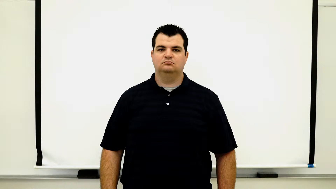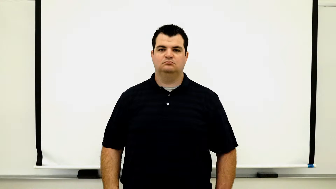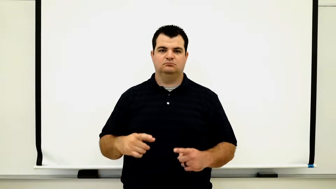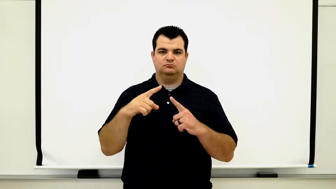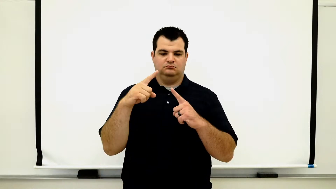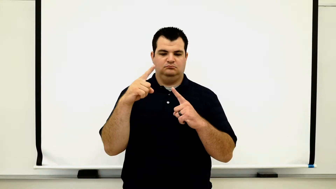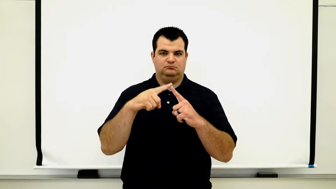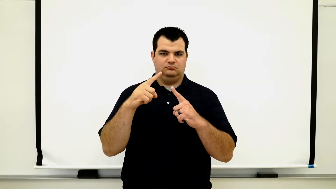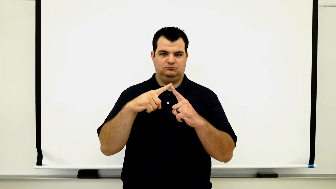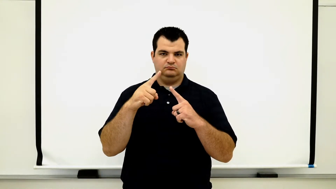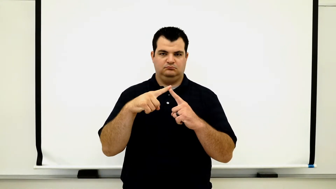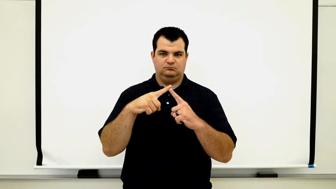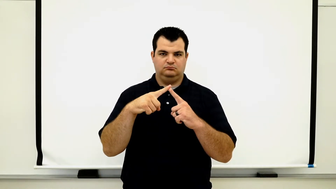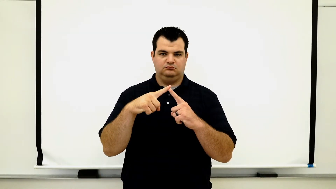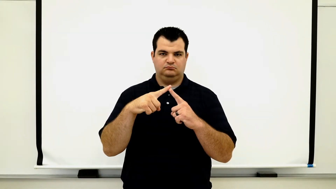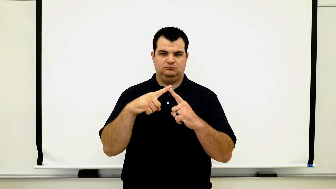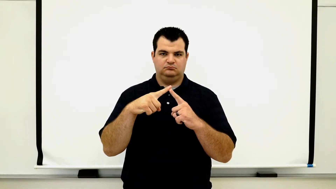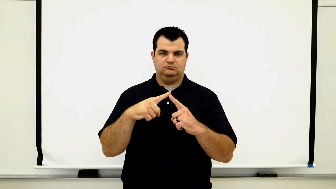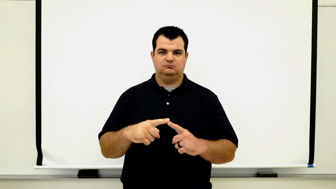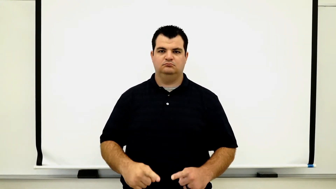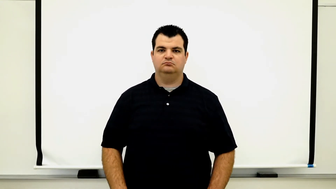Points